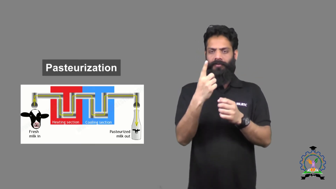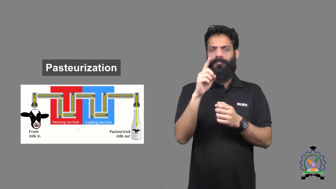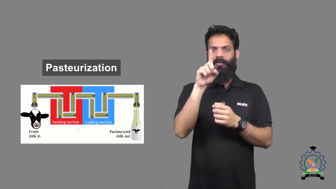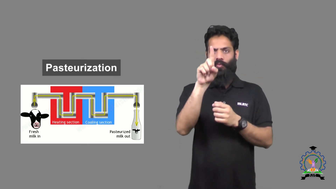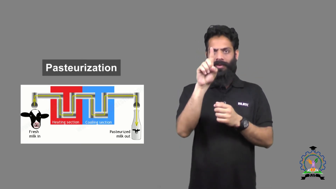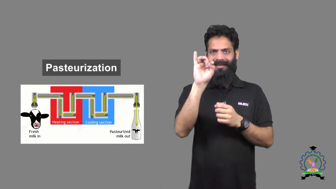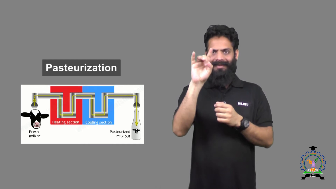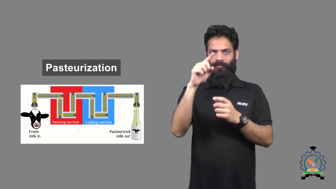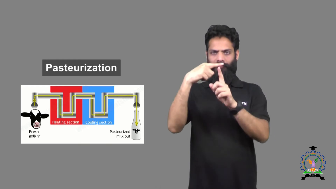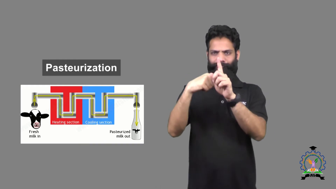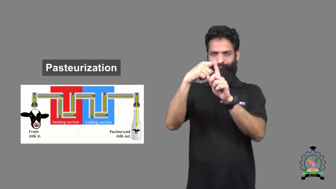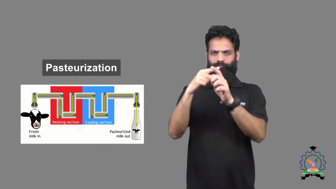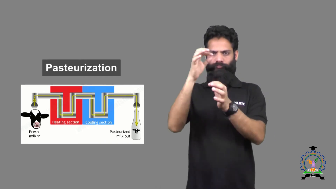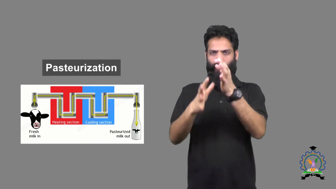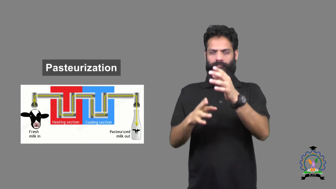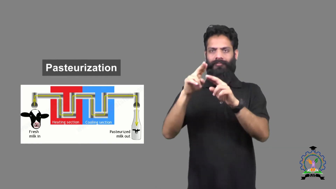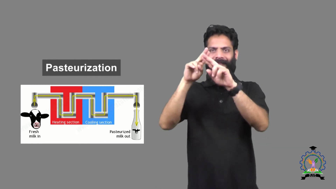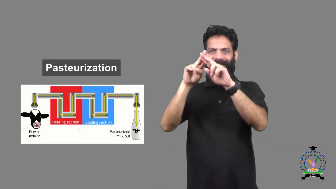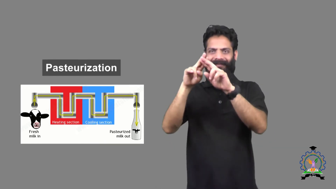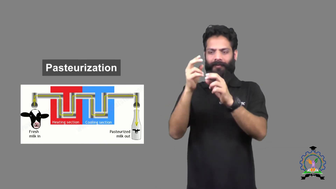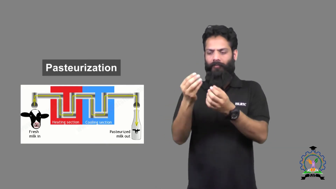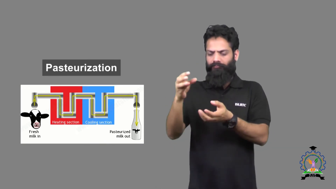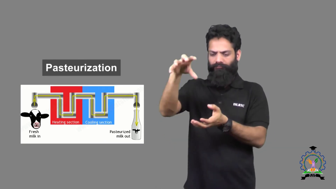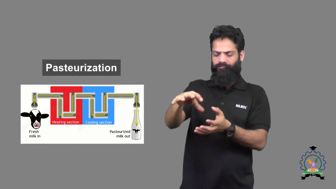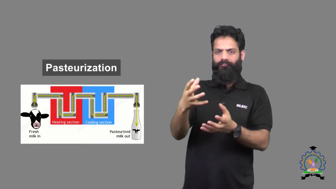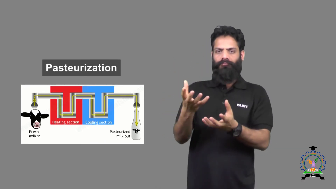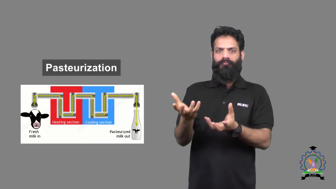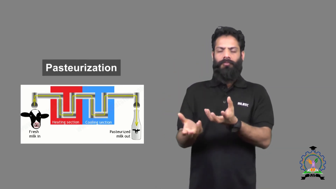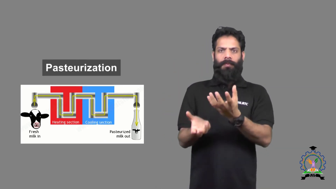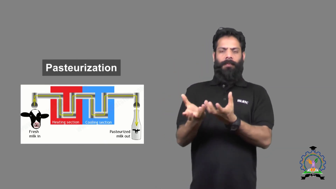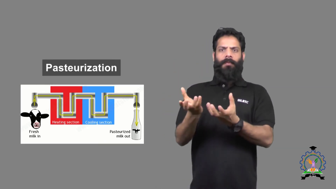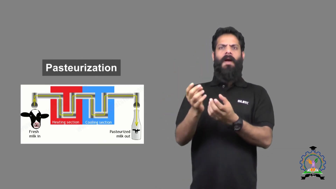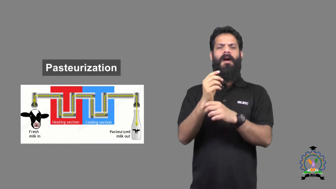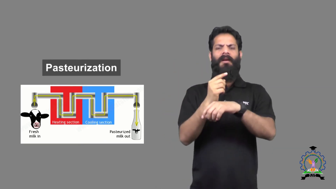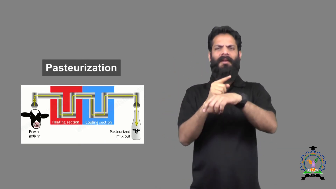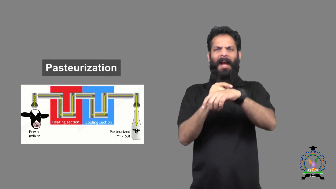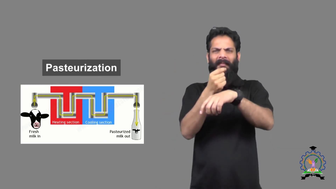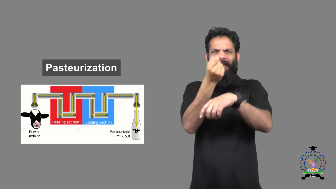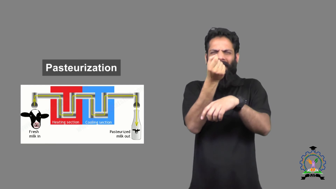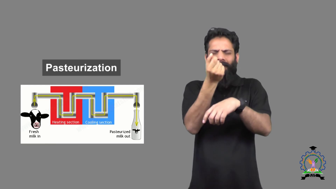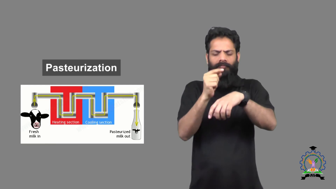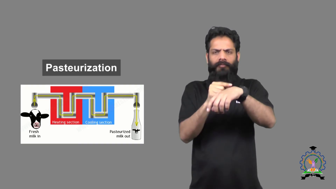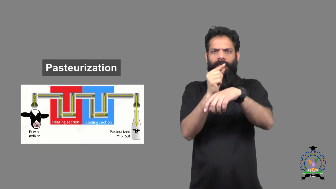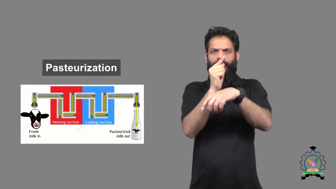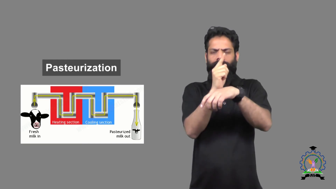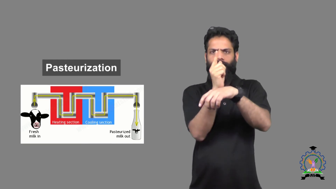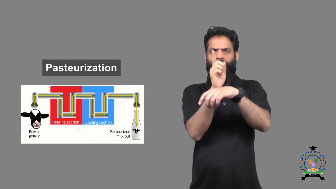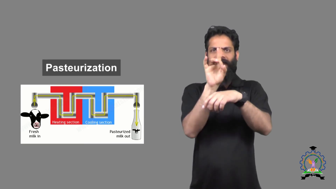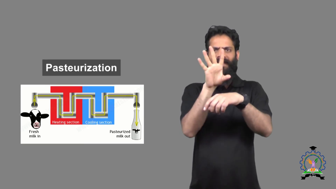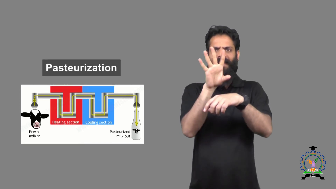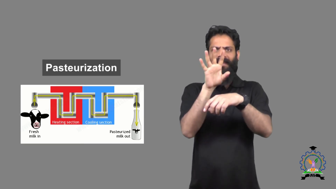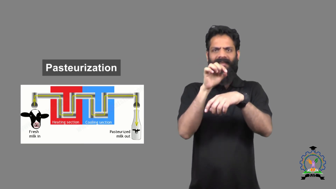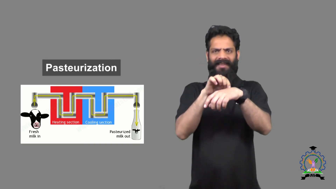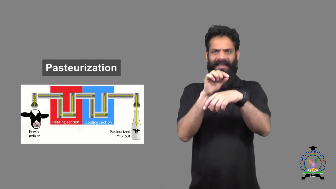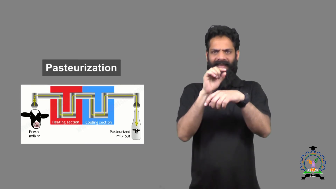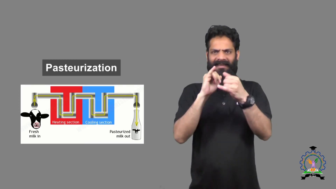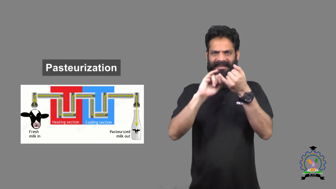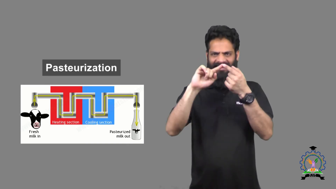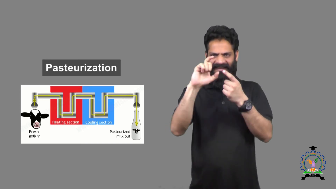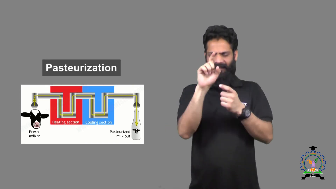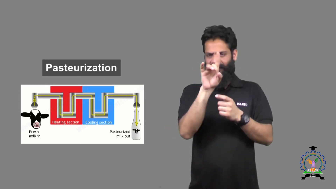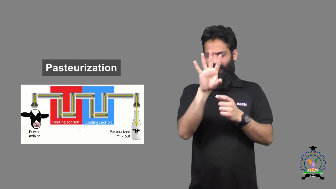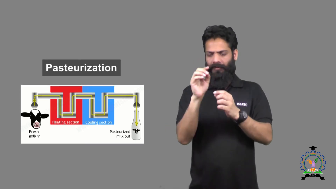Pasteurization